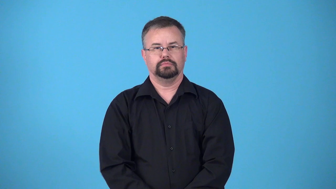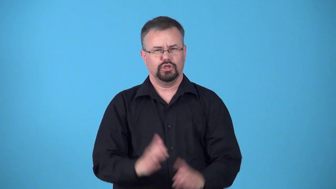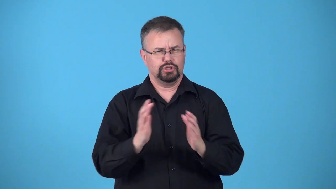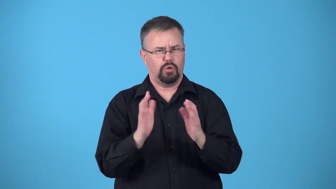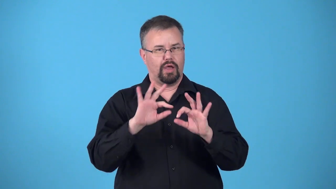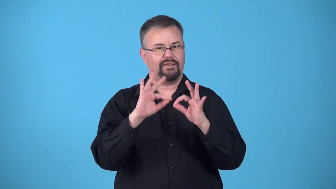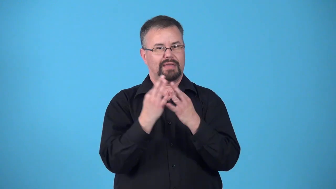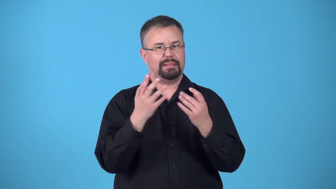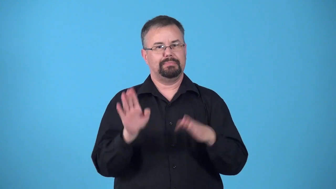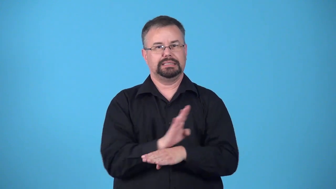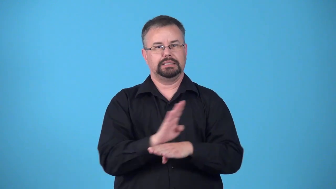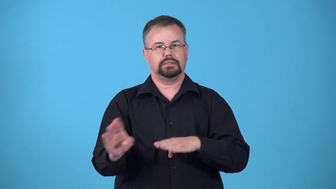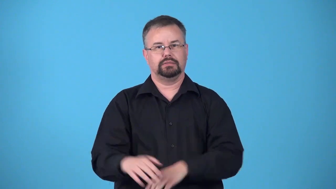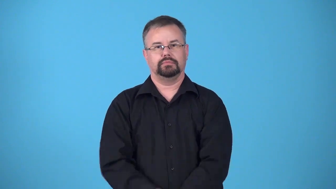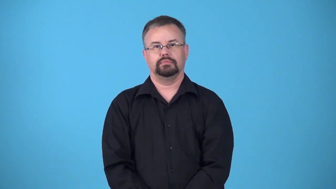mom and pop business